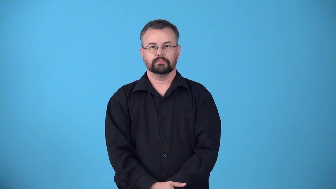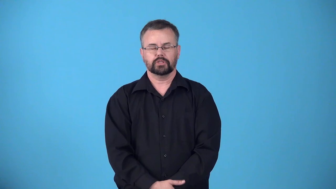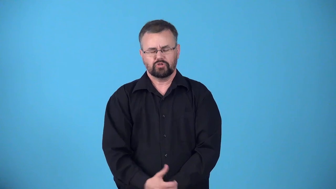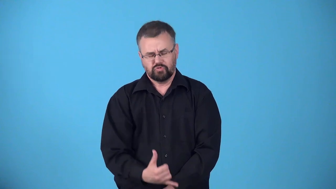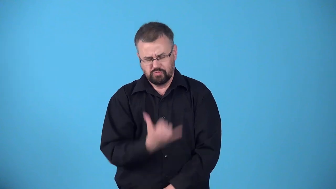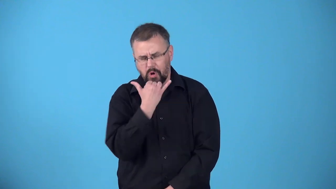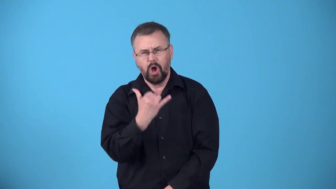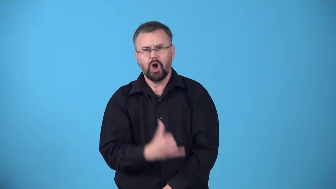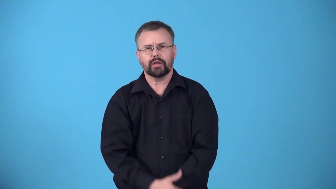all wet